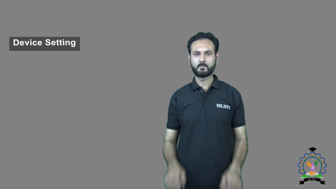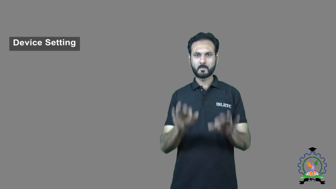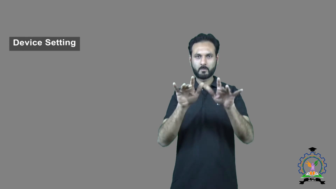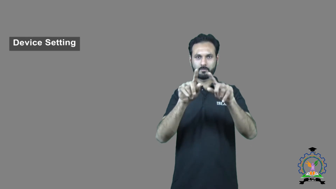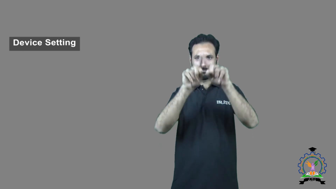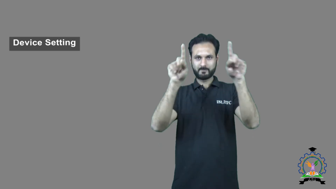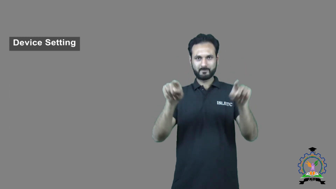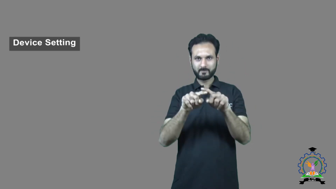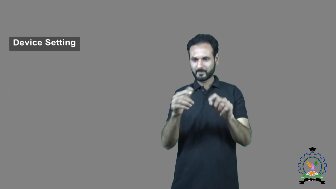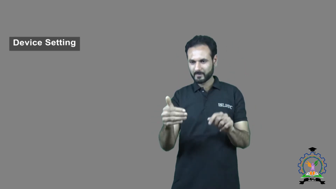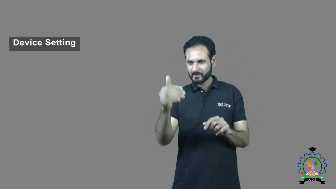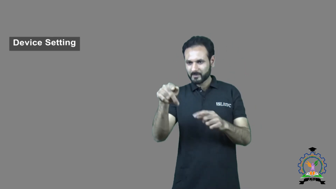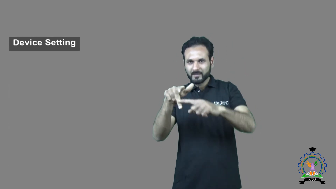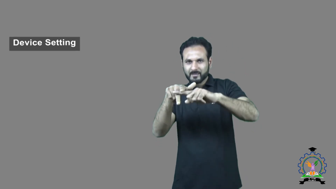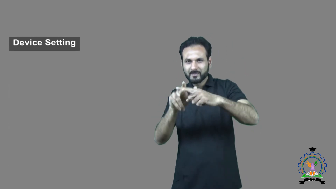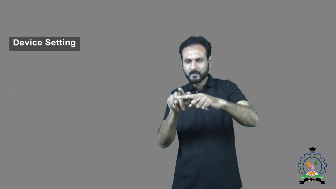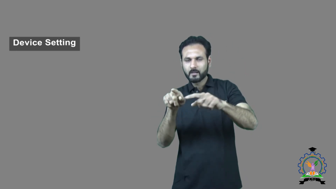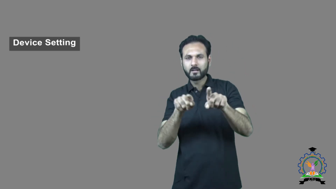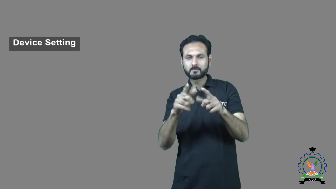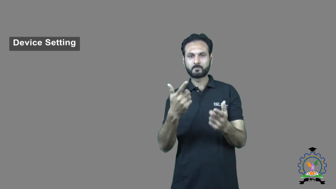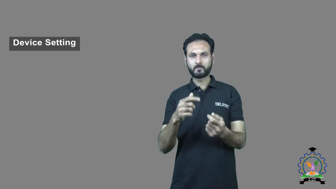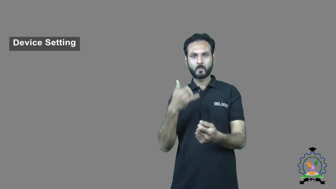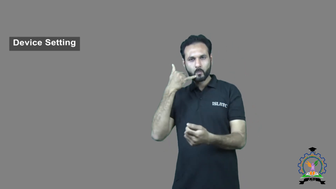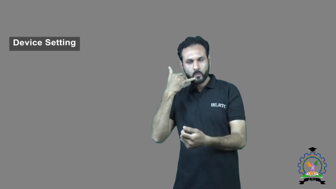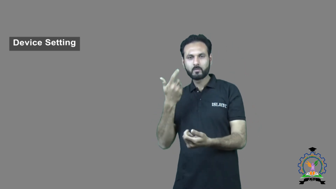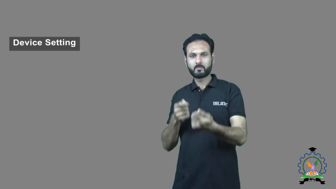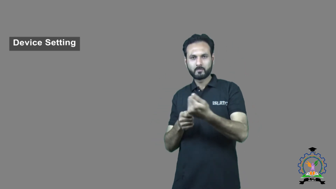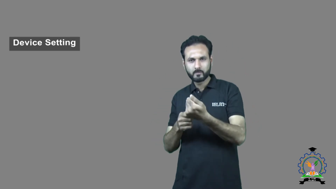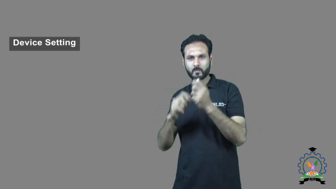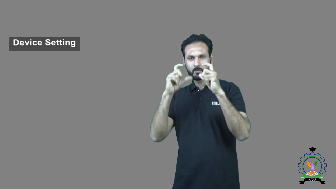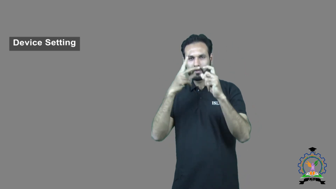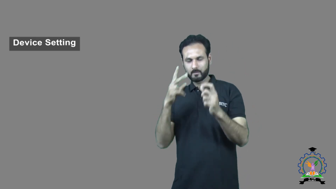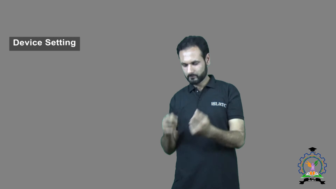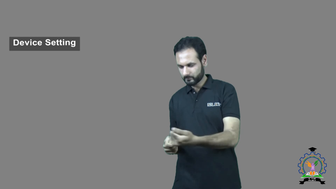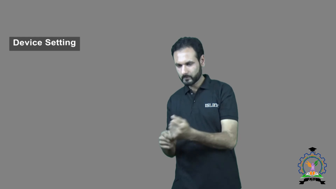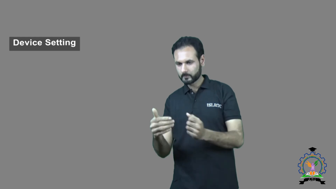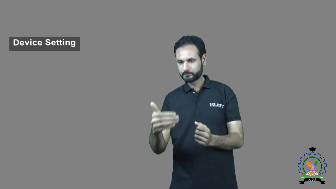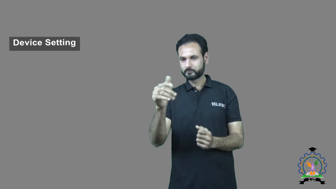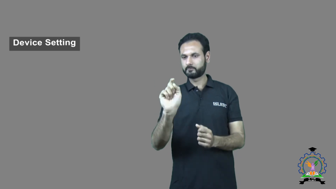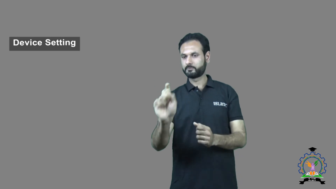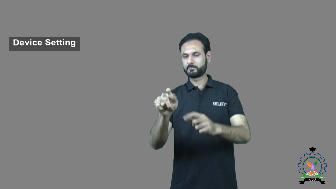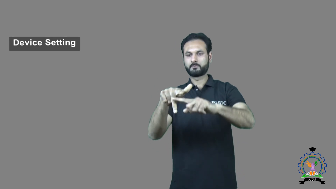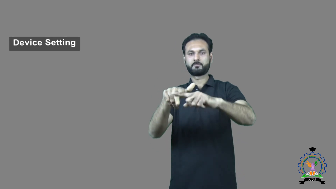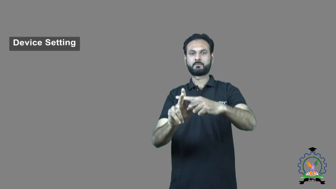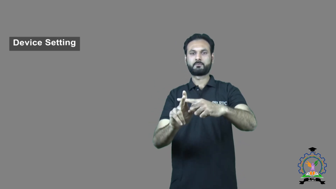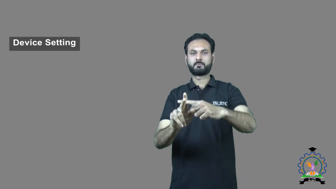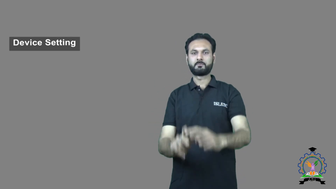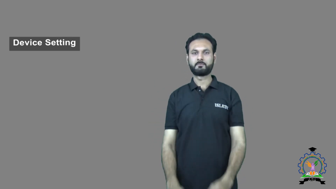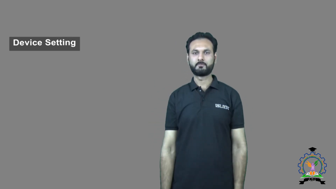Device Setting